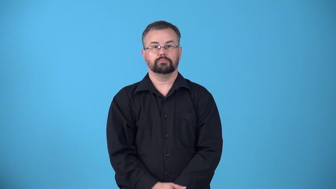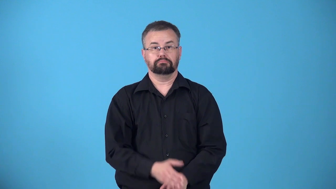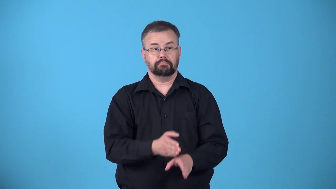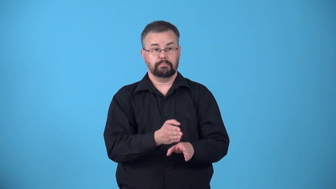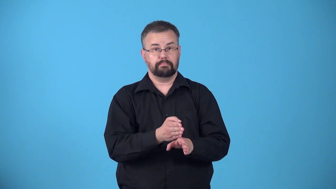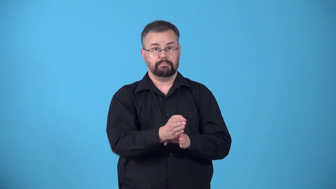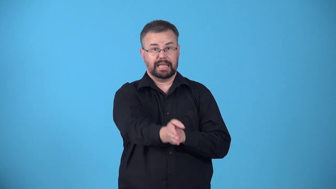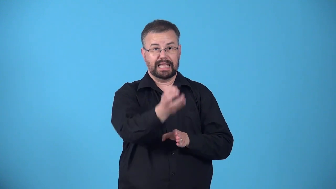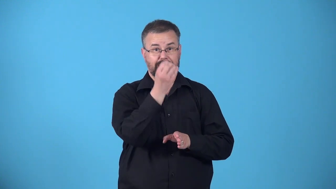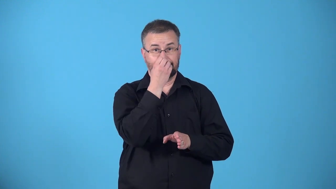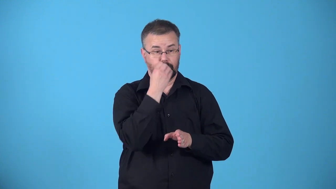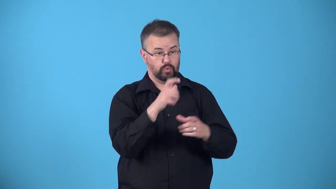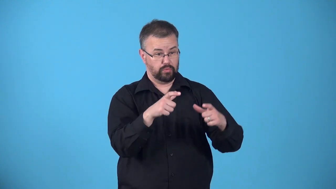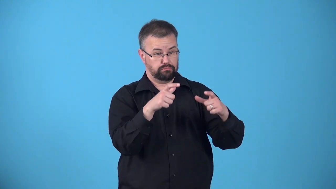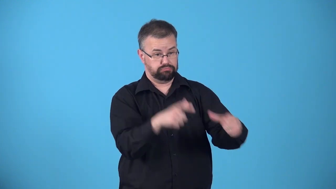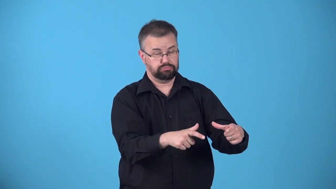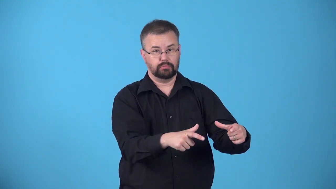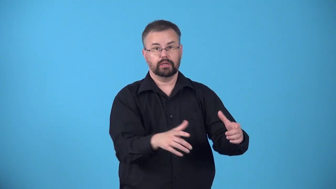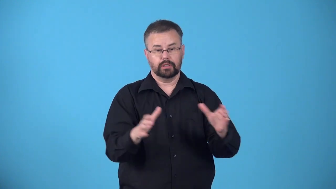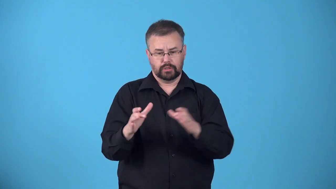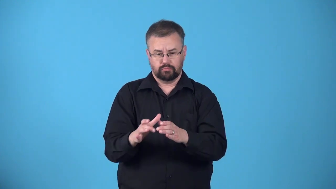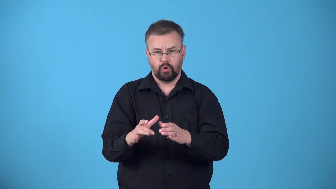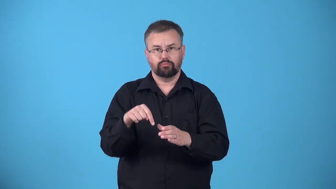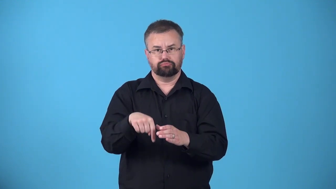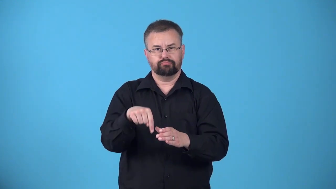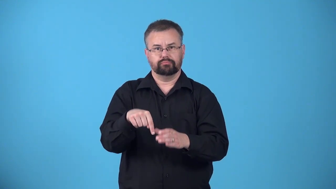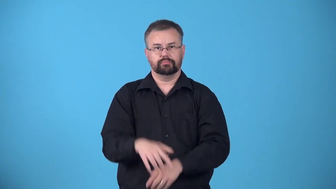side dish